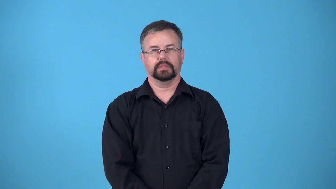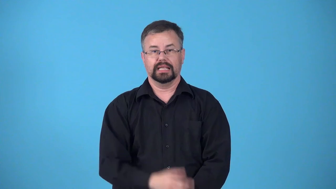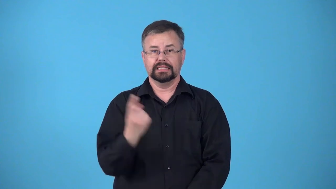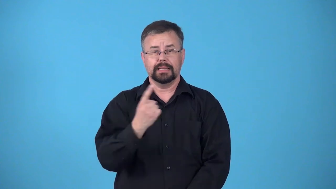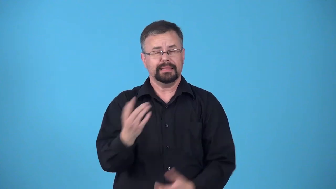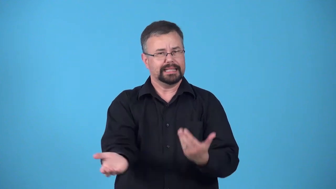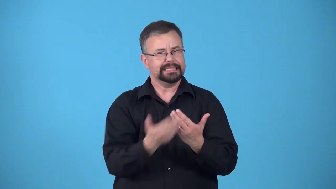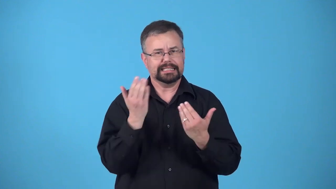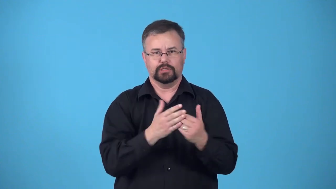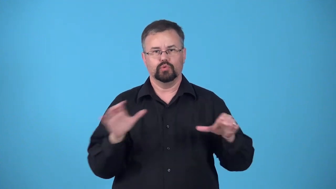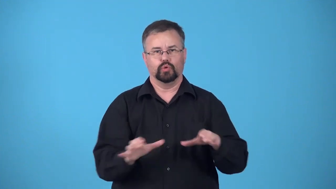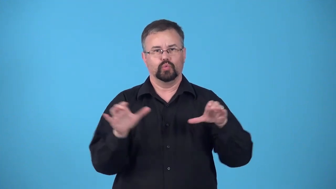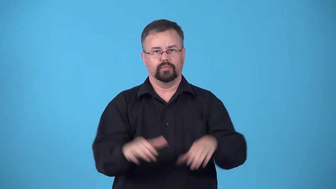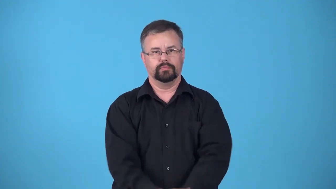chipshot